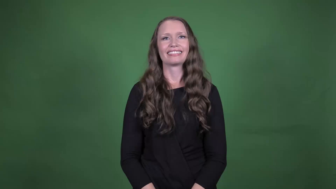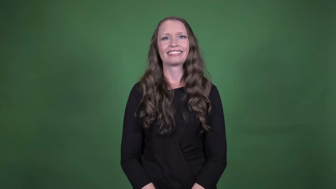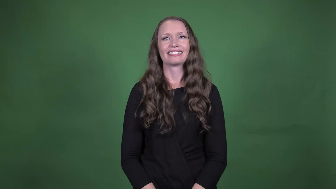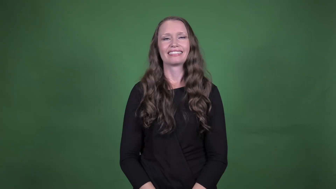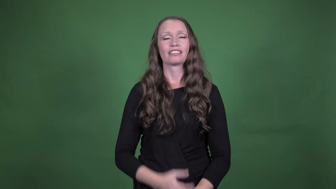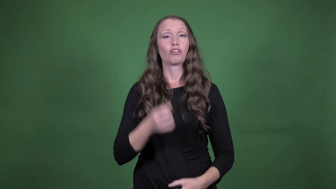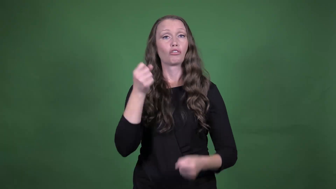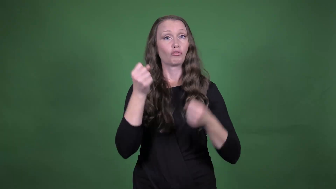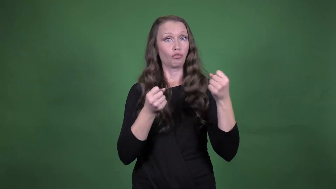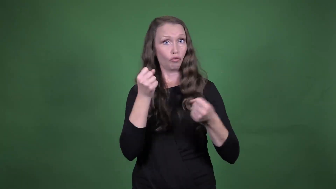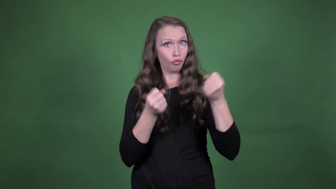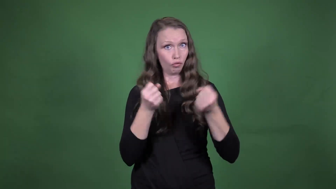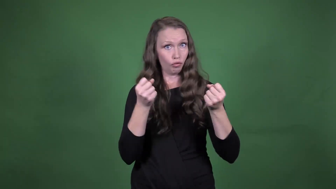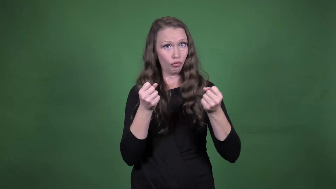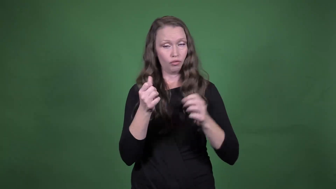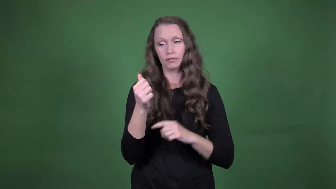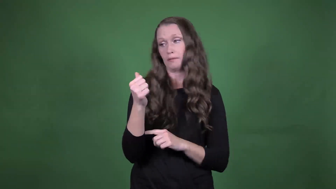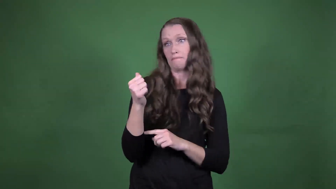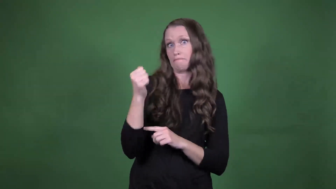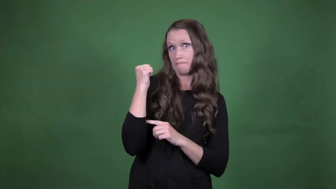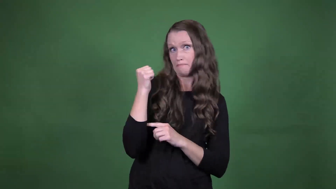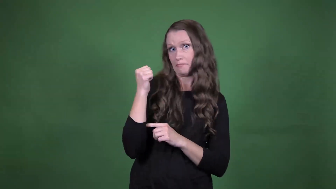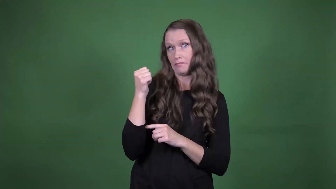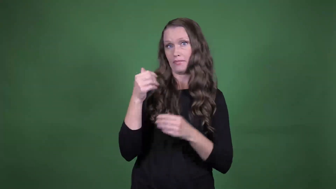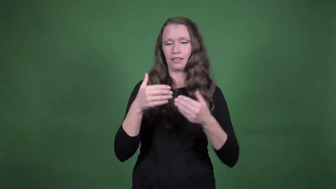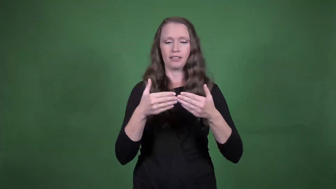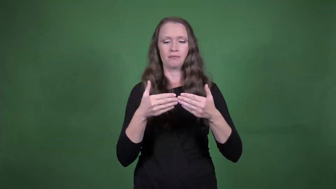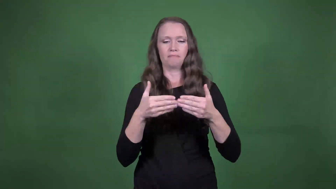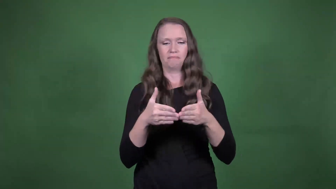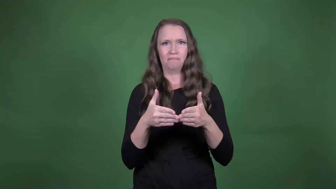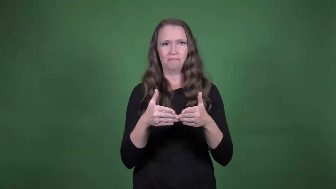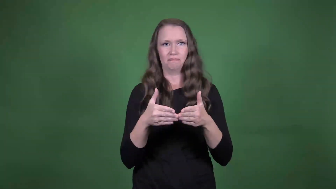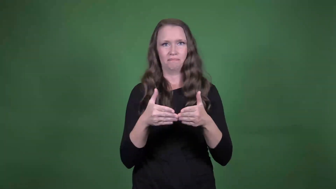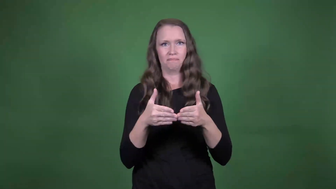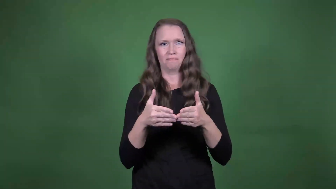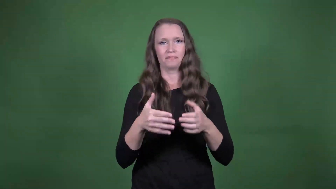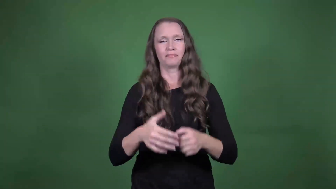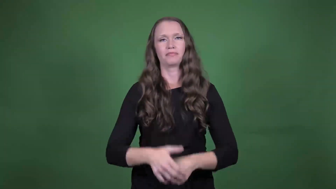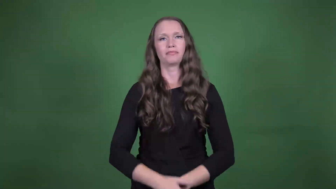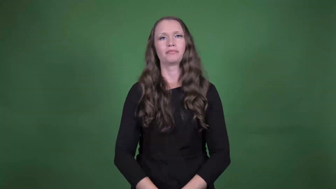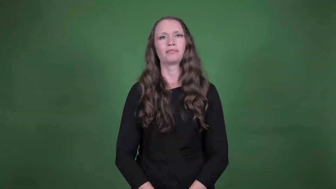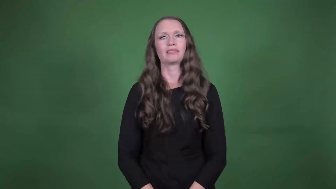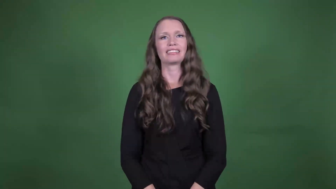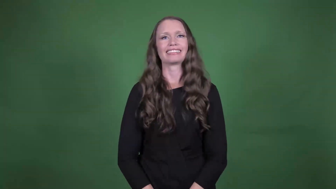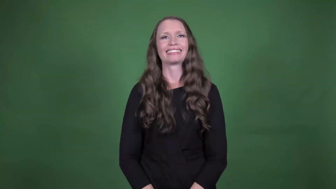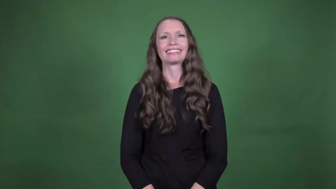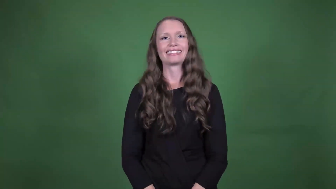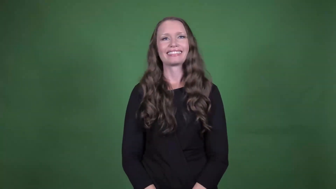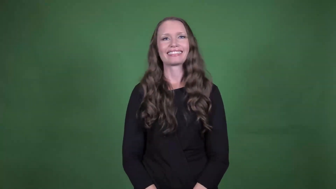back dent